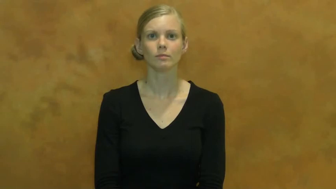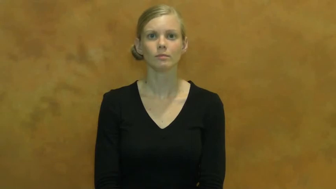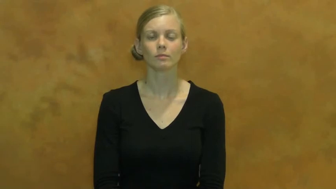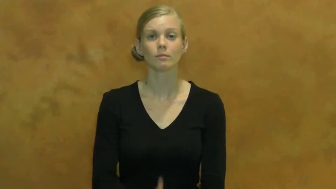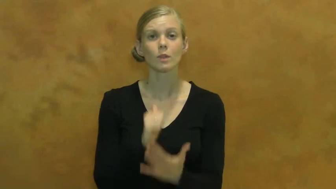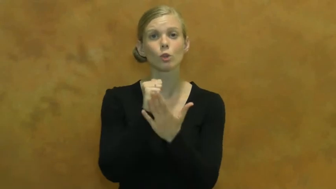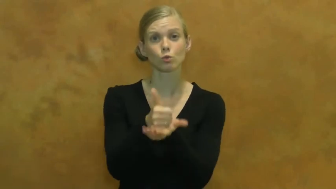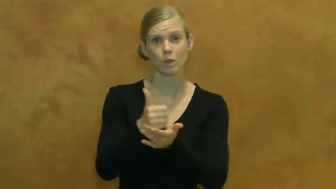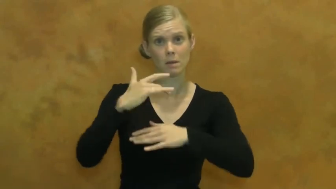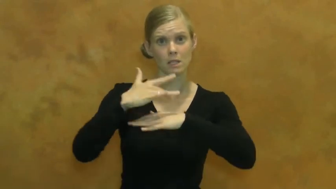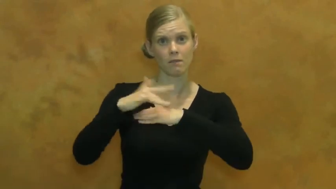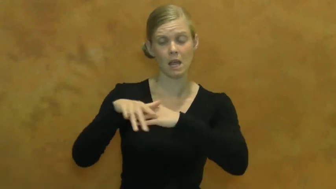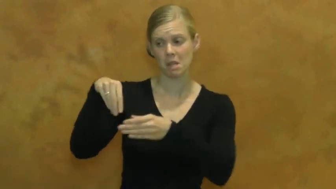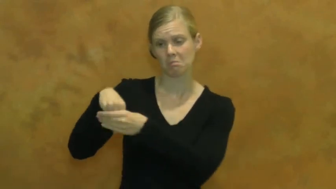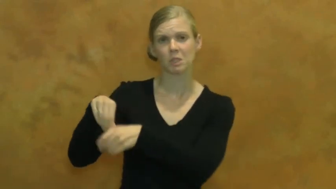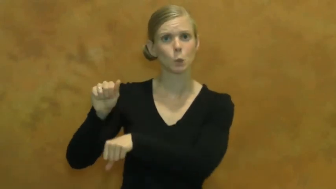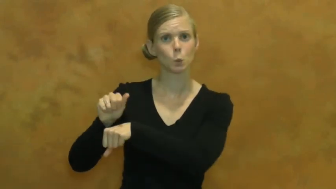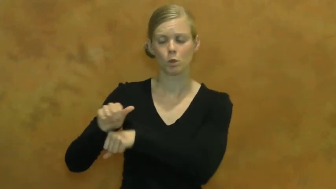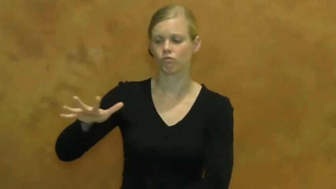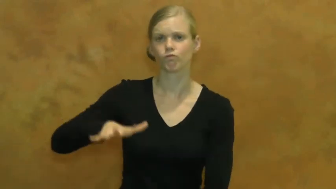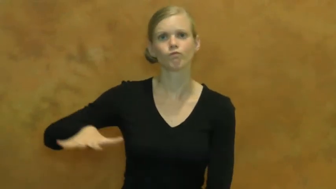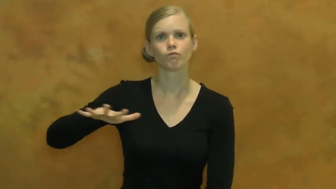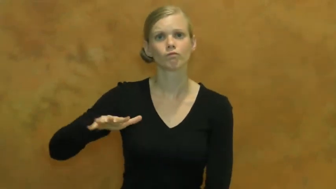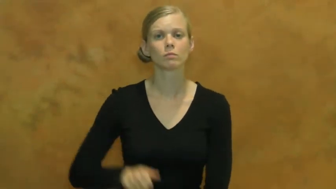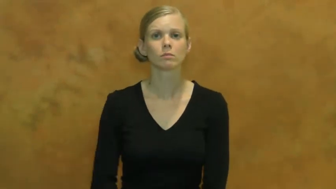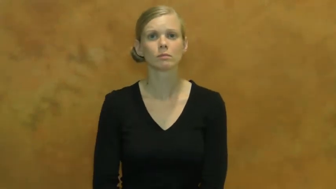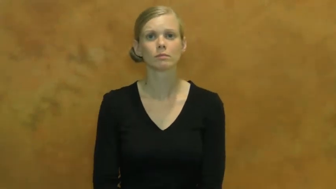work therapy